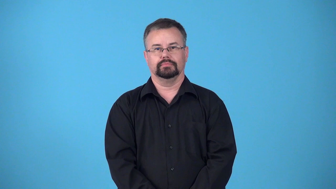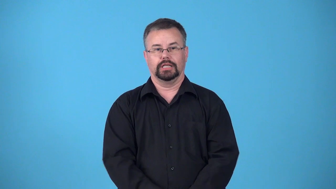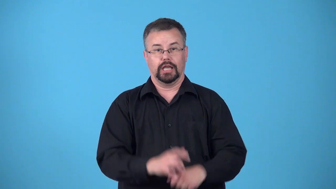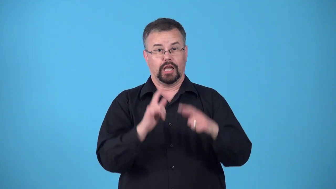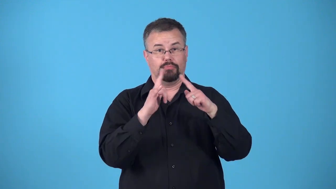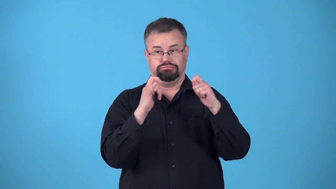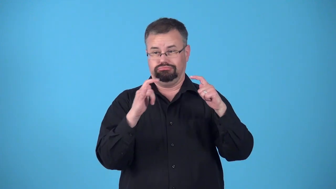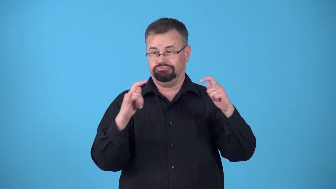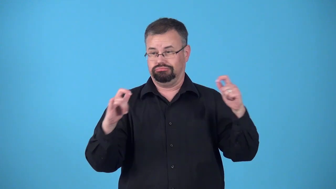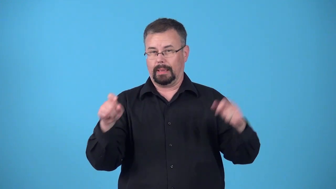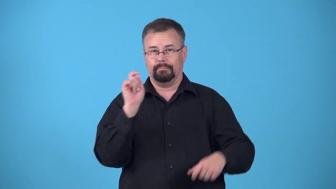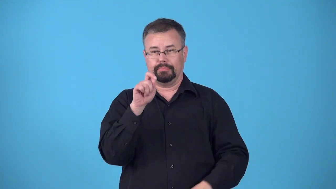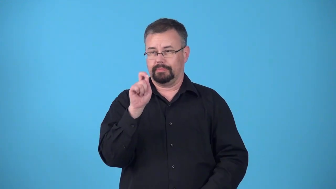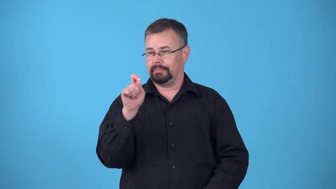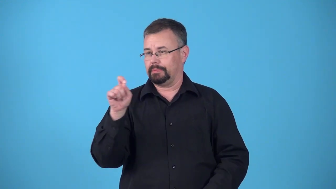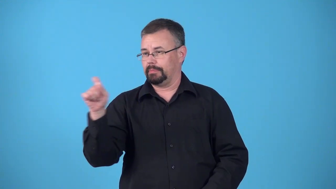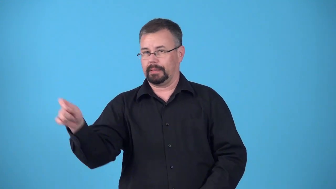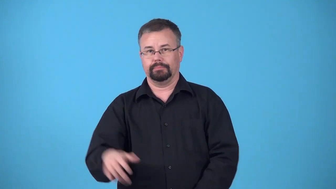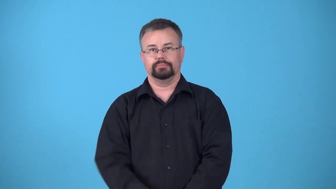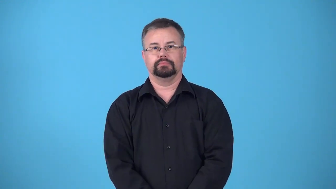so on and so forth